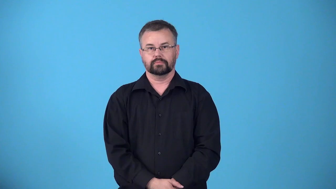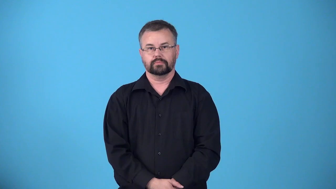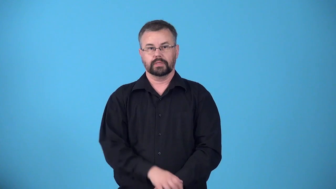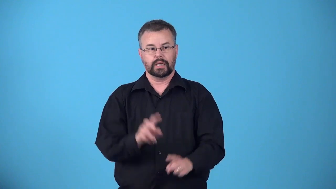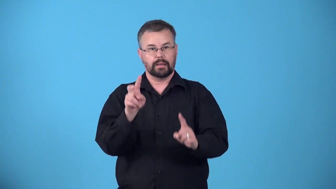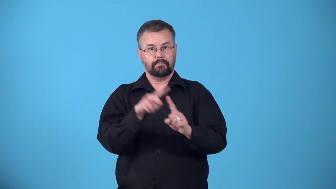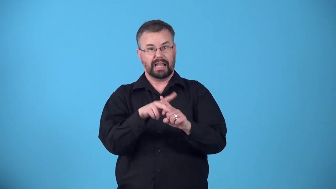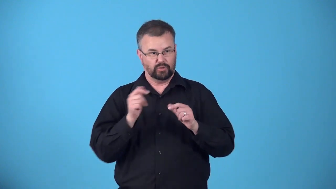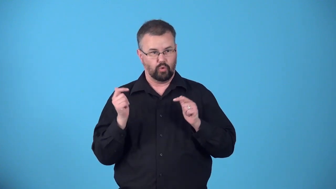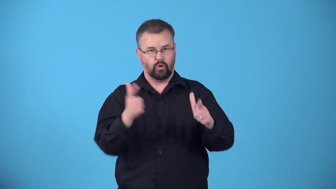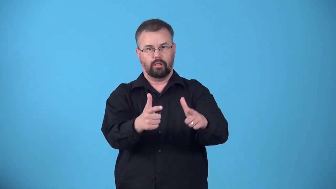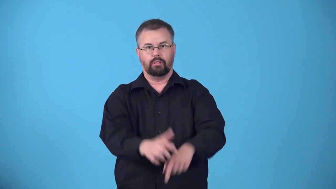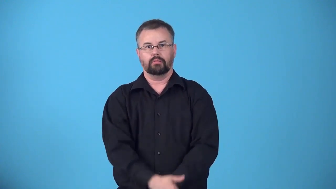across the board